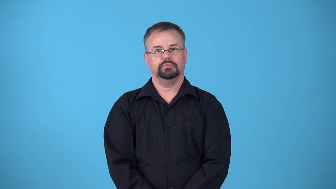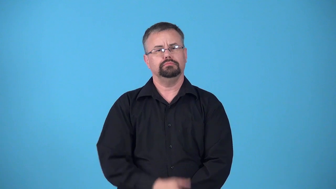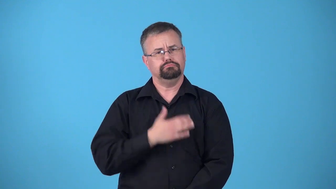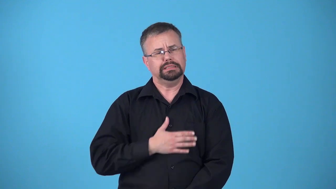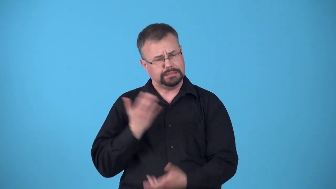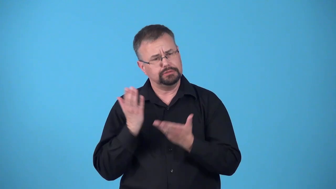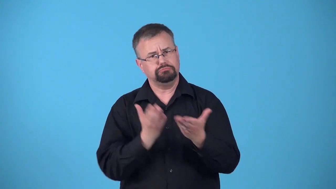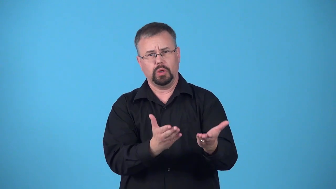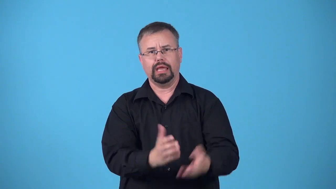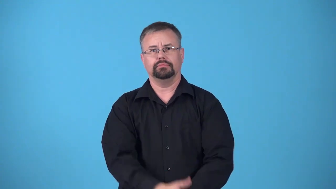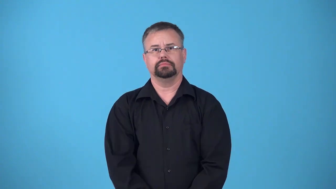if you will